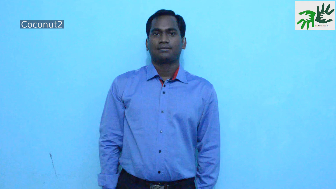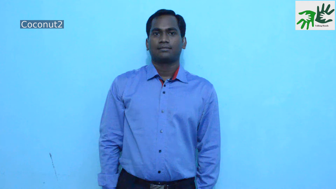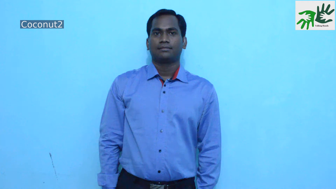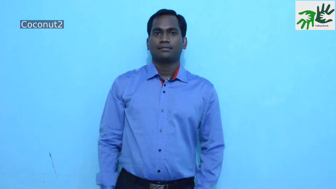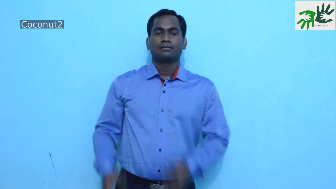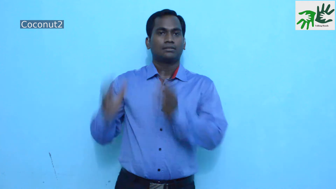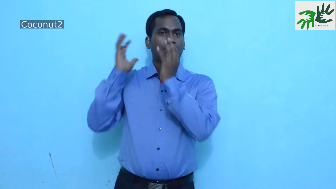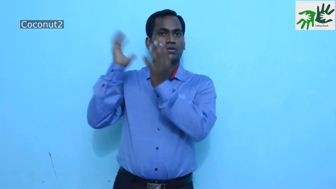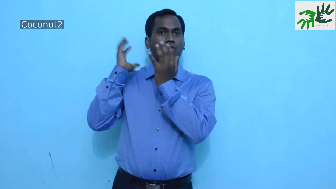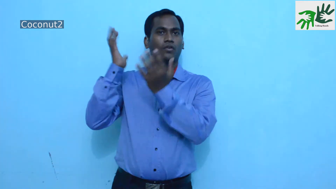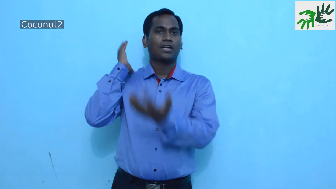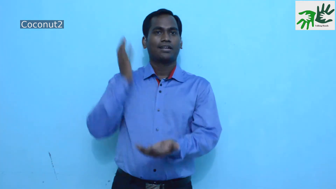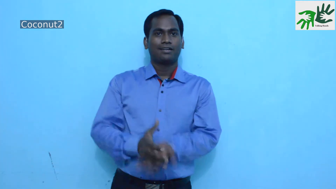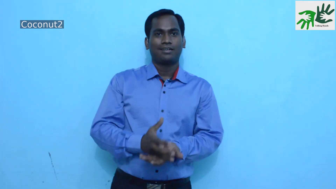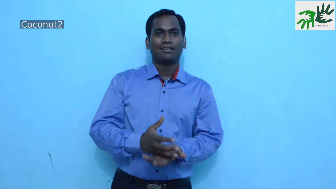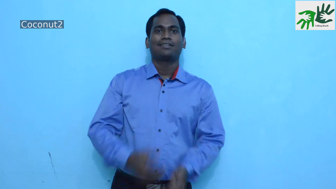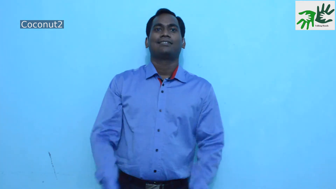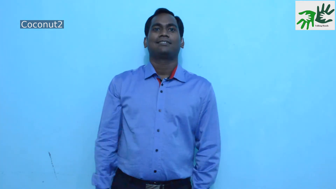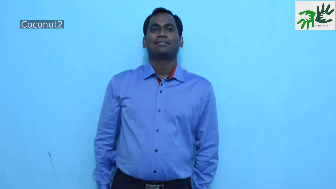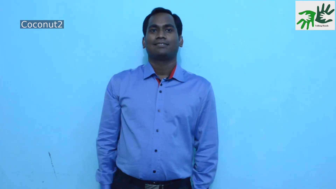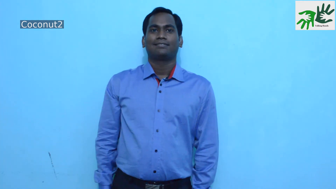Coconut